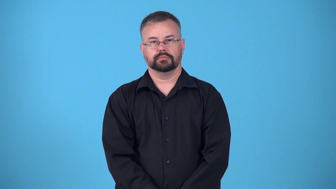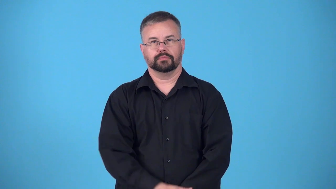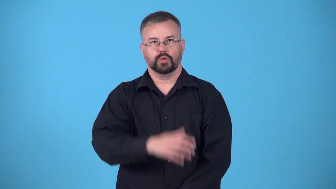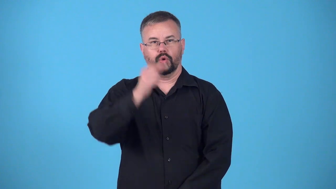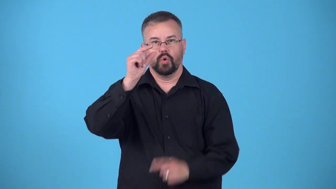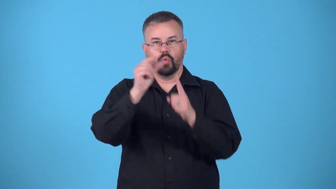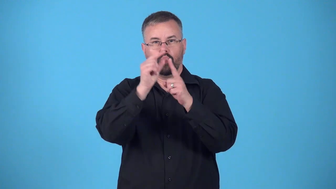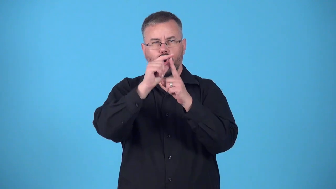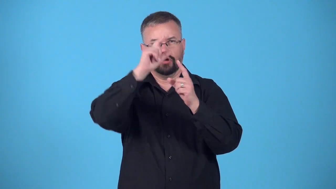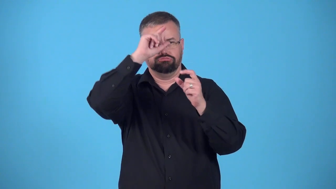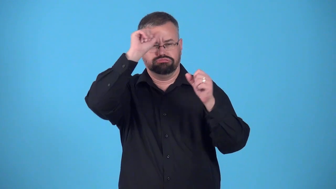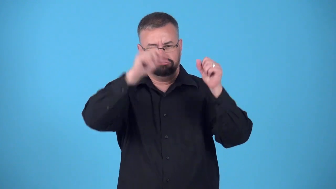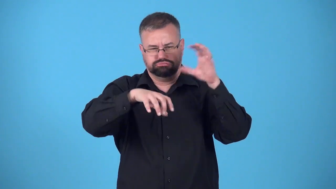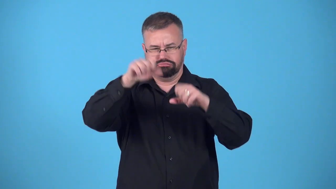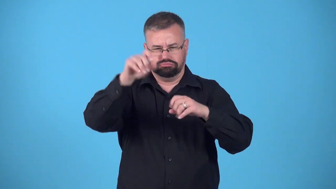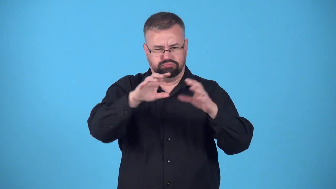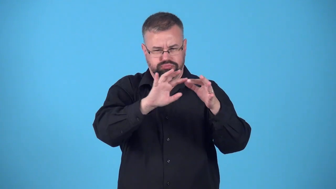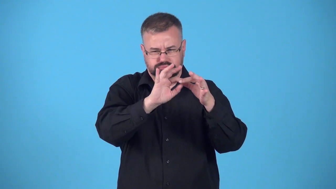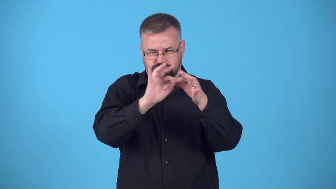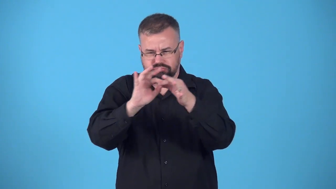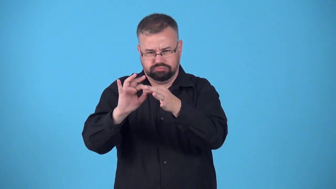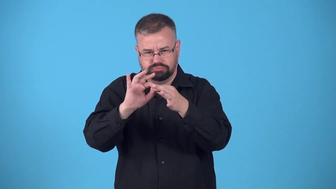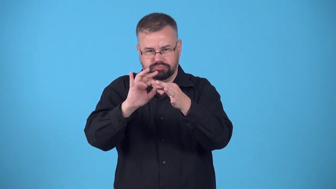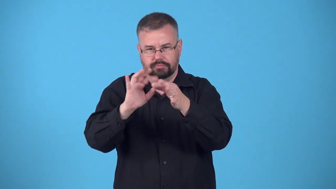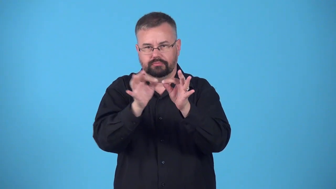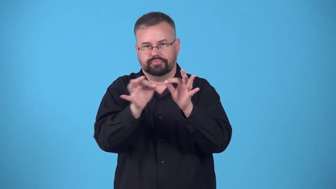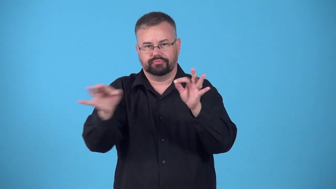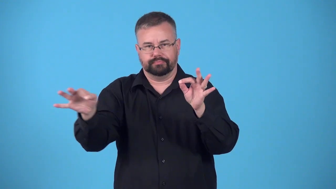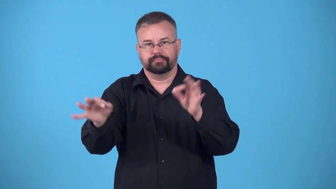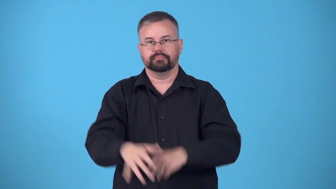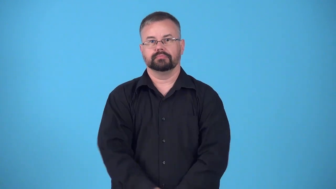string together words